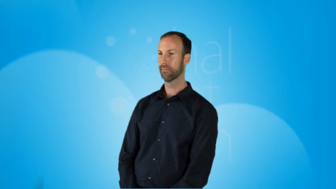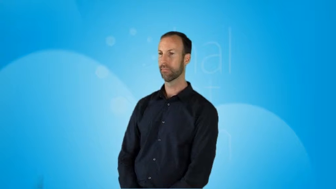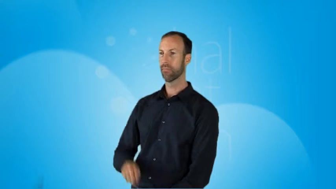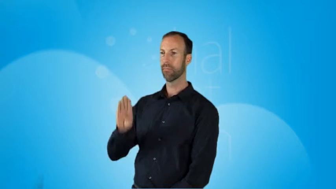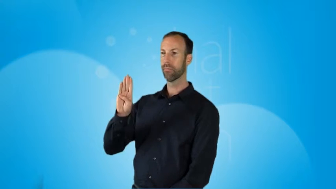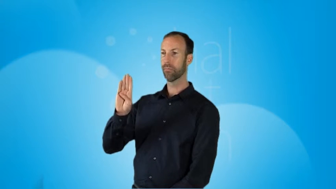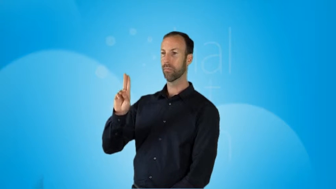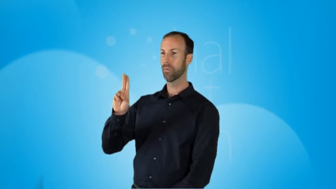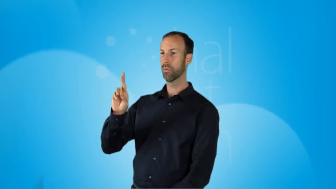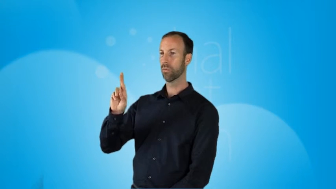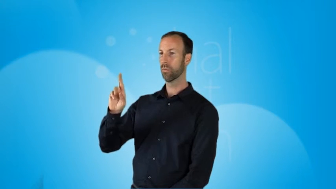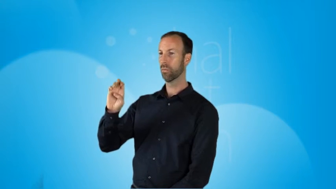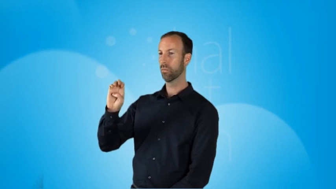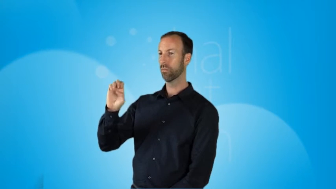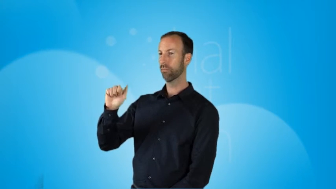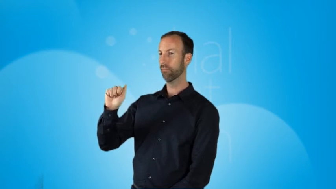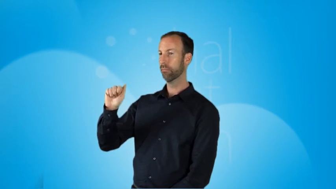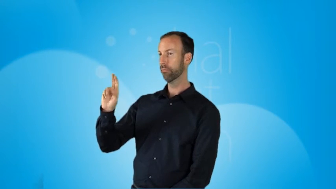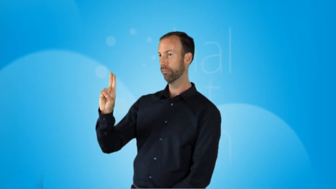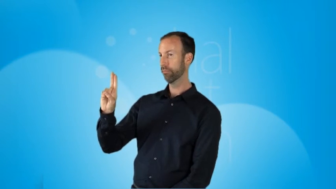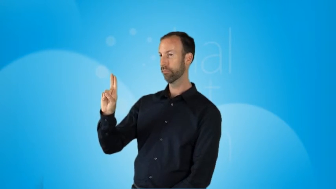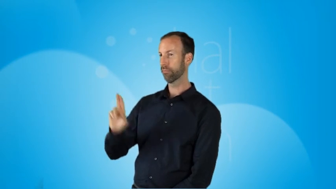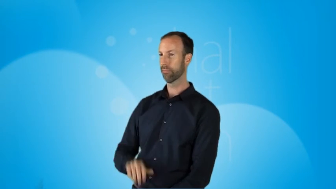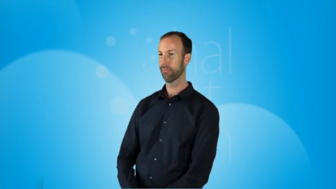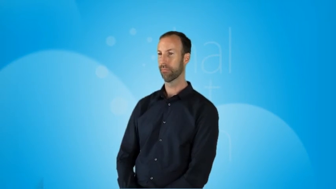bureau